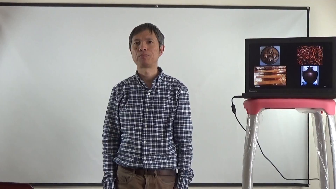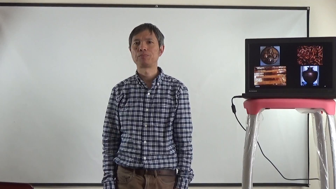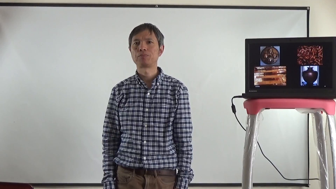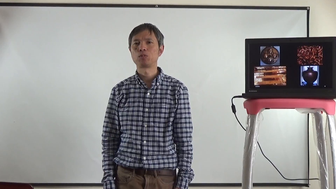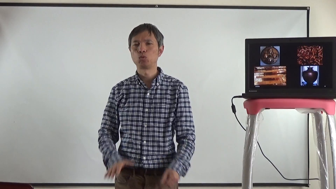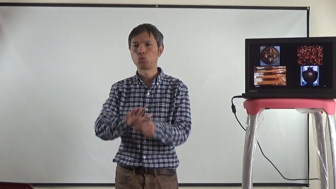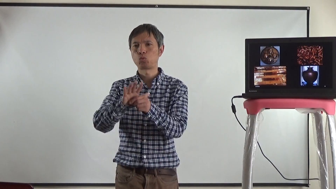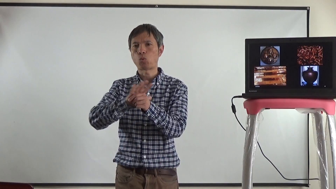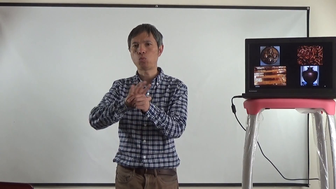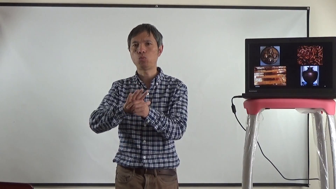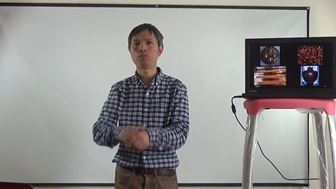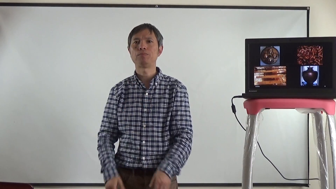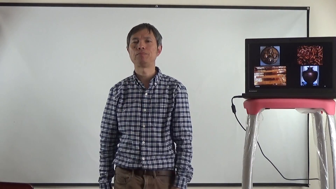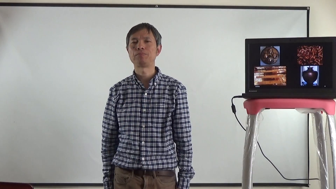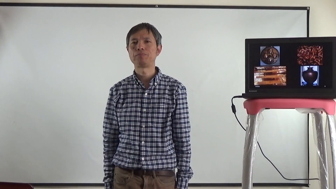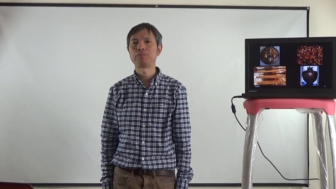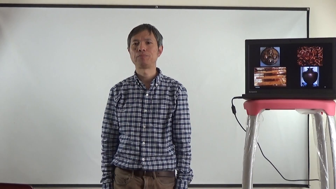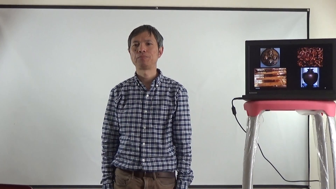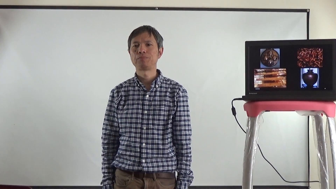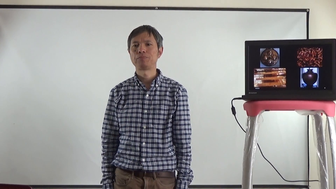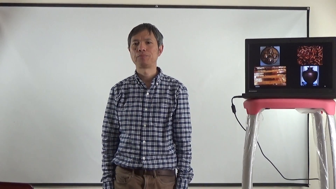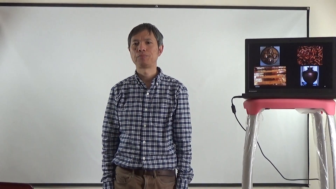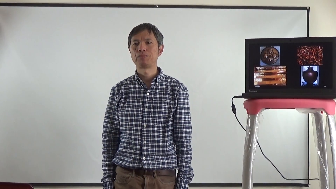copper